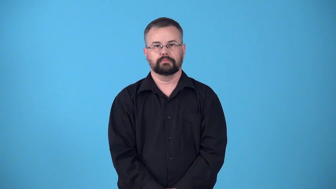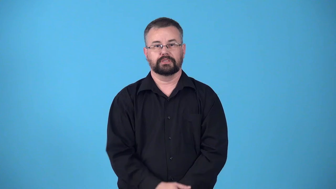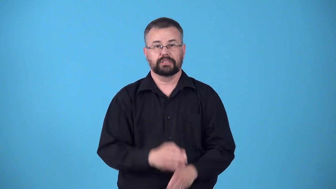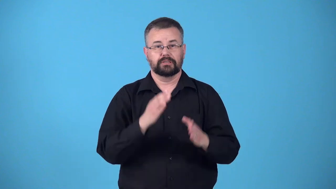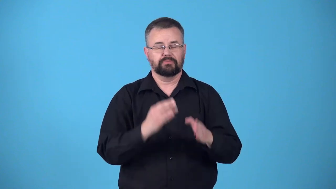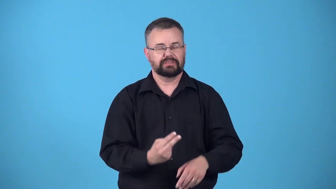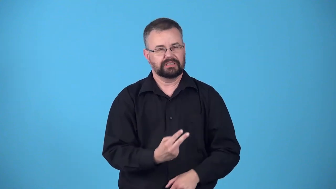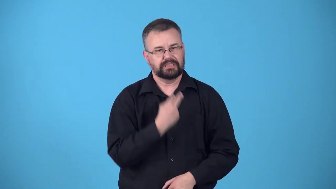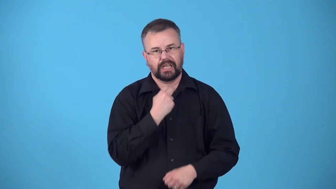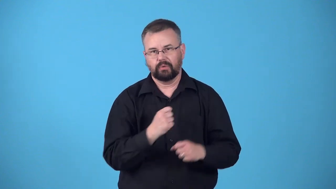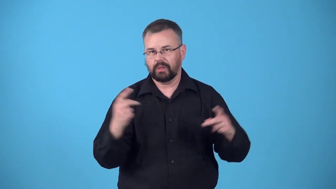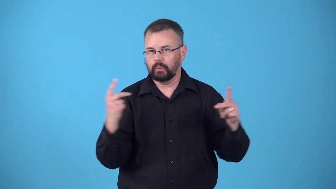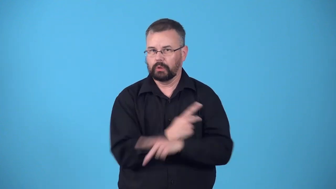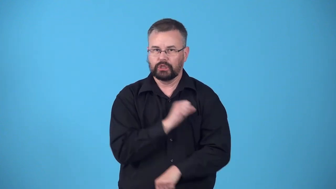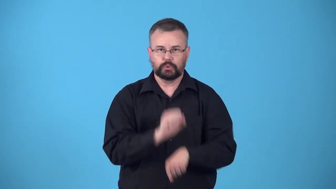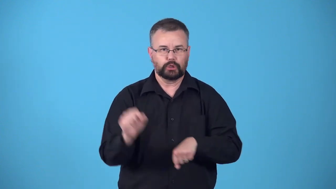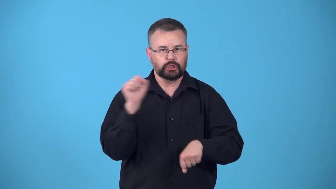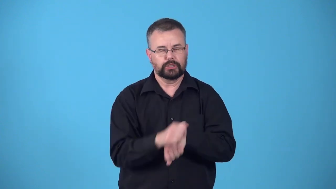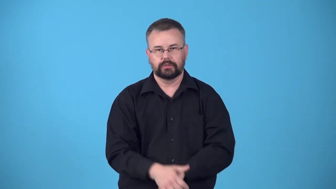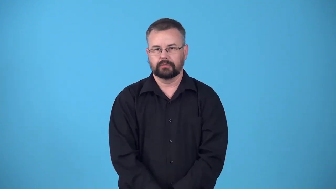draw the shortest straw